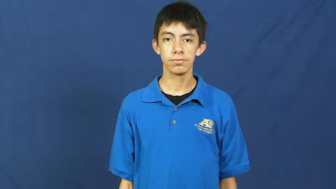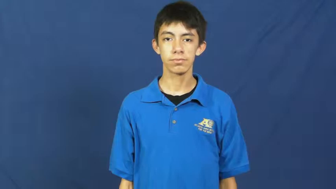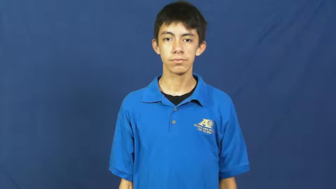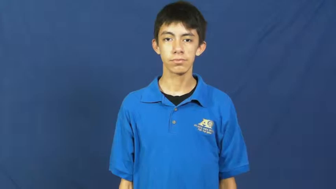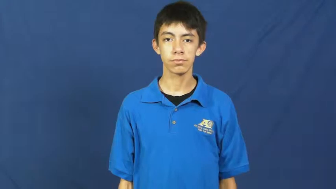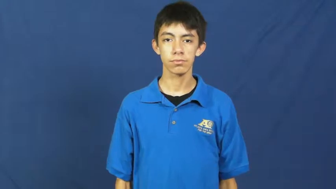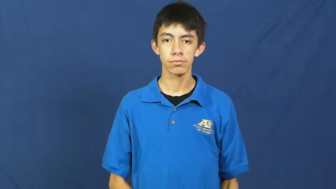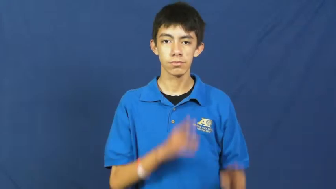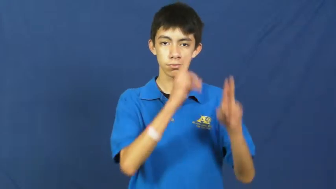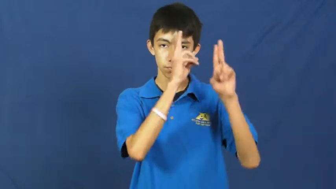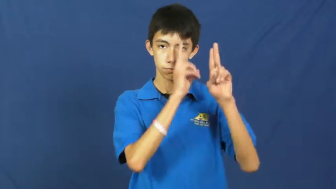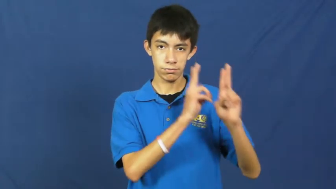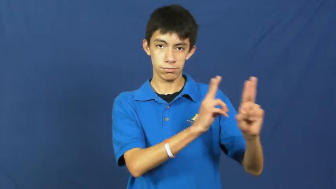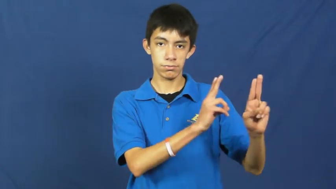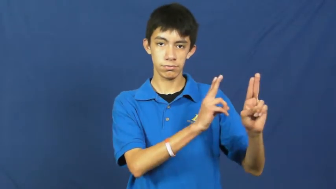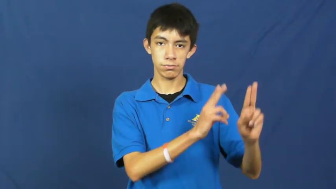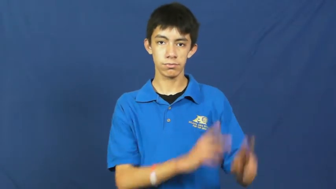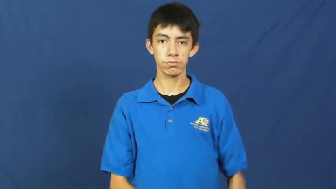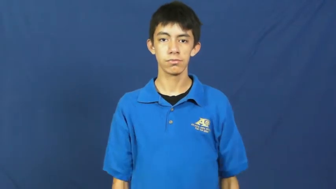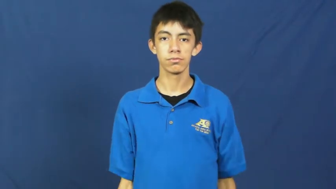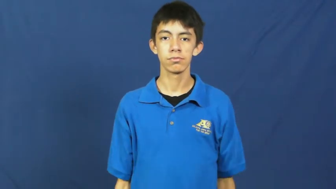honor,homage,honorable,laurel,memorialize,venerate,laude